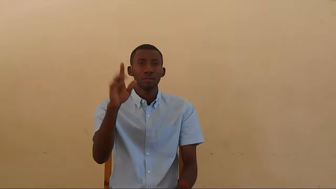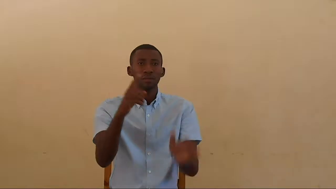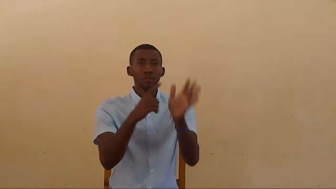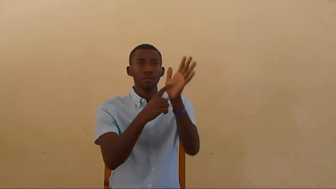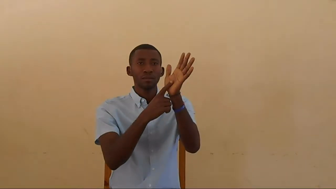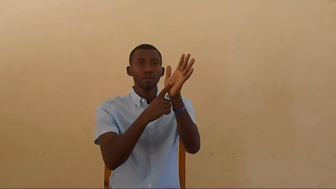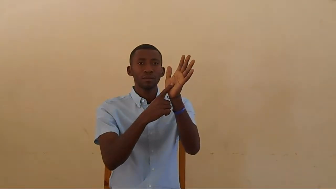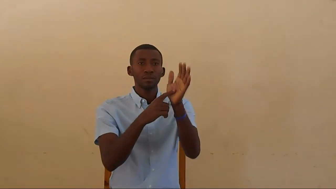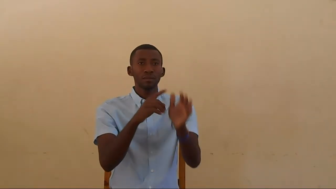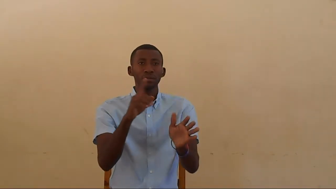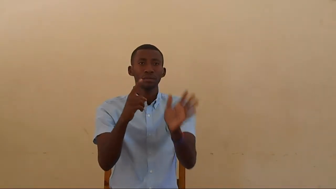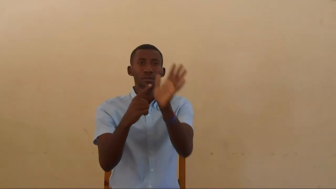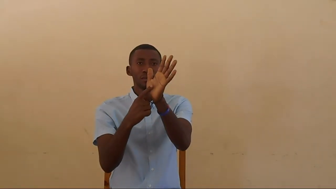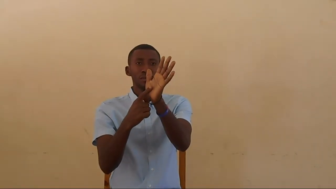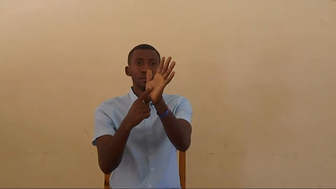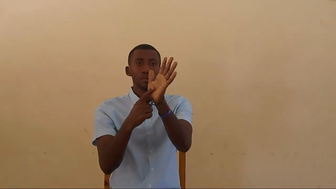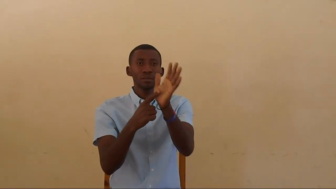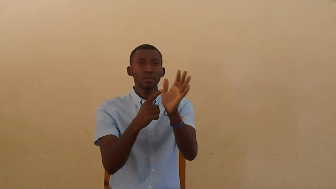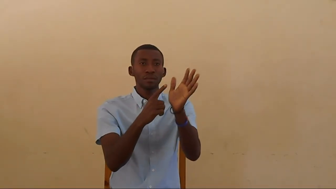number66